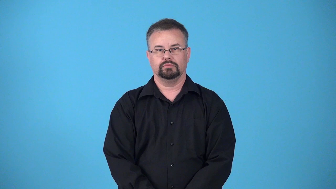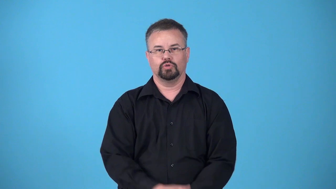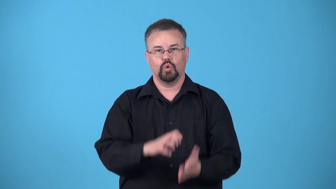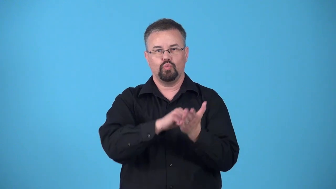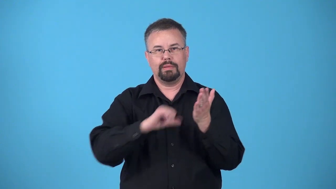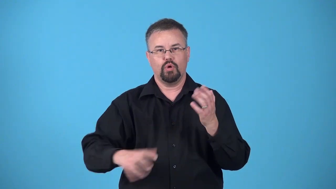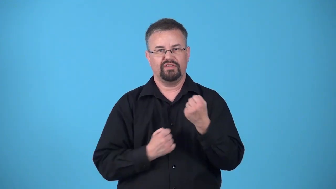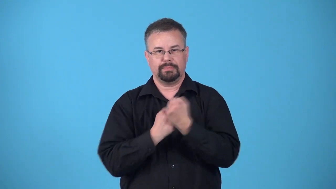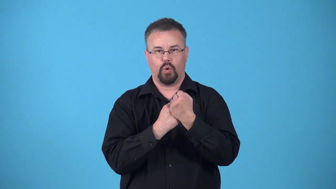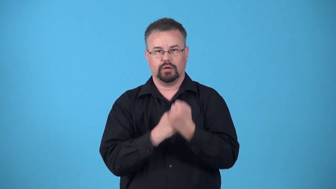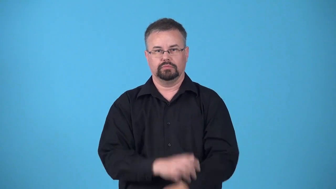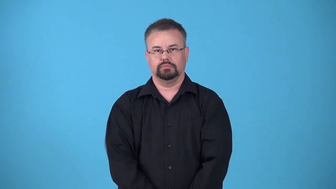kick away the ladder